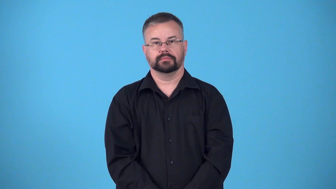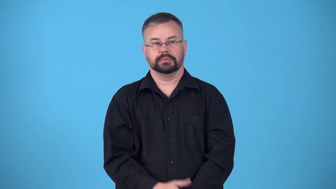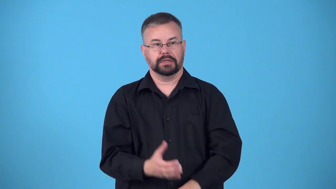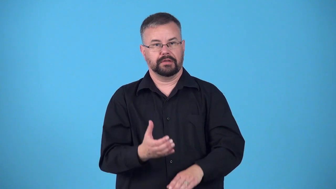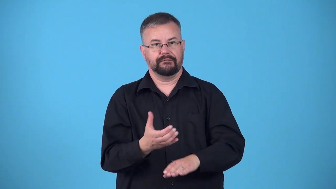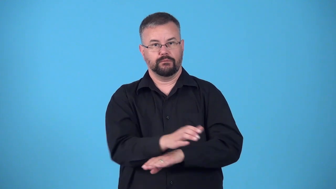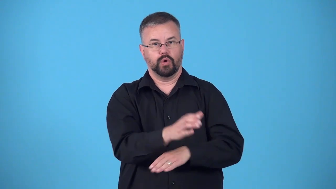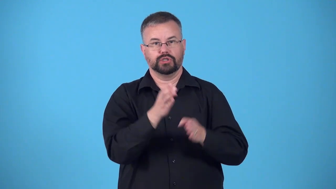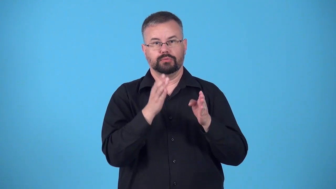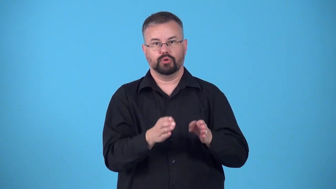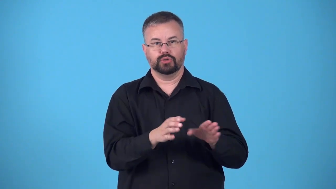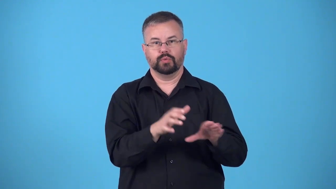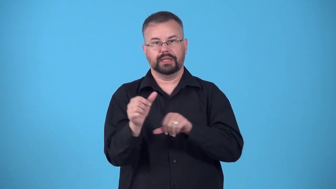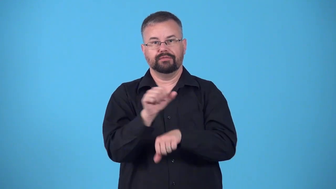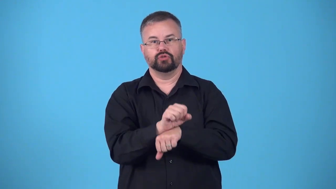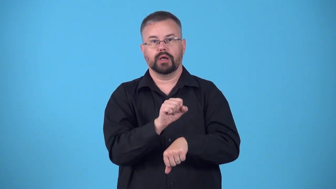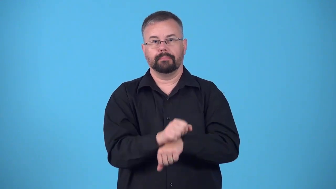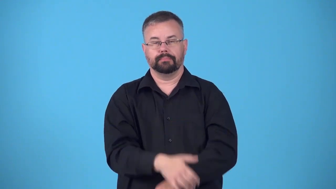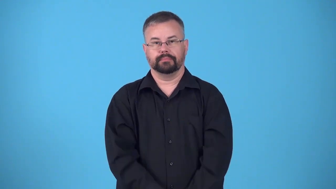squeeze out of the job